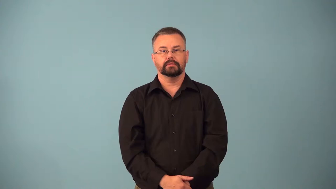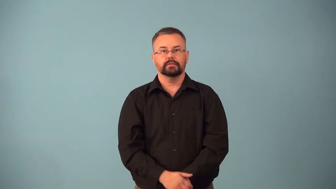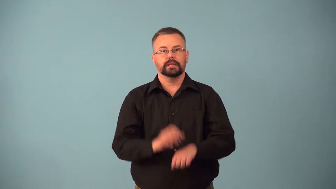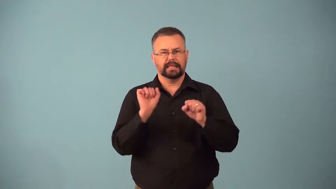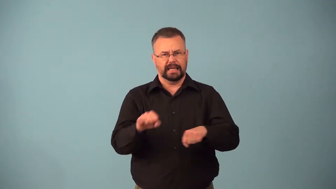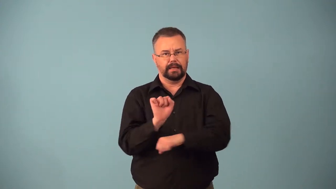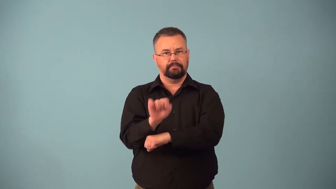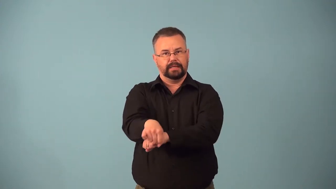beatable